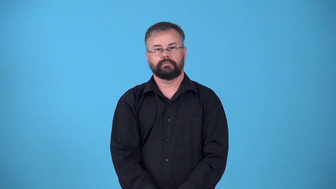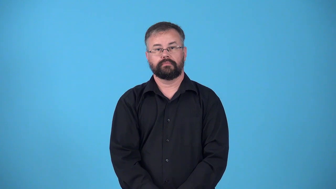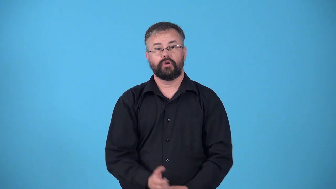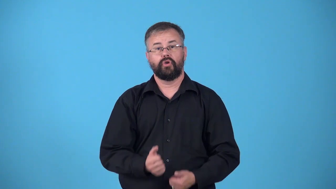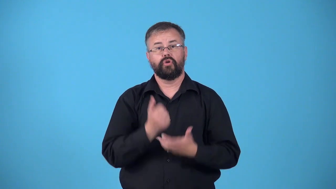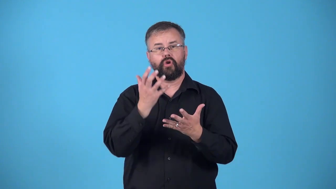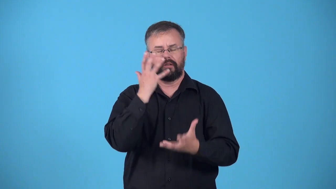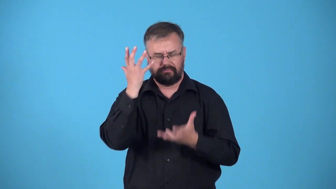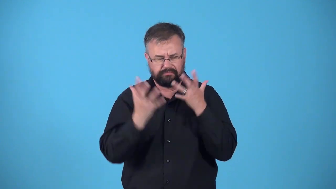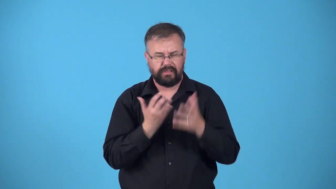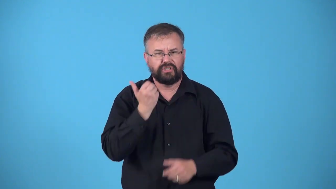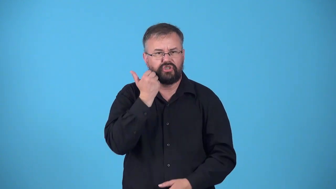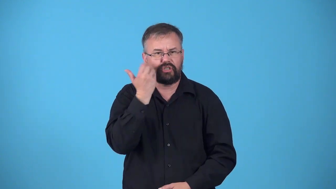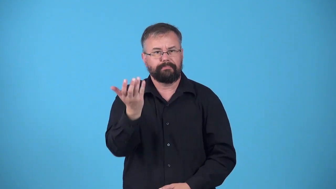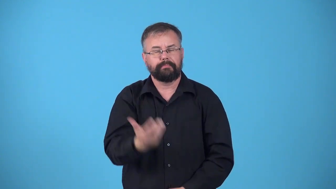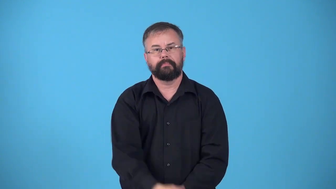opprobrious